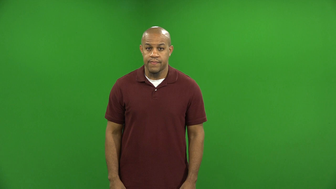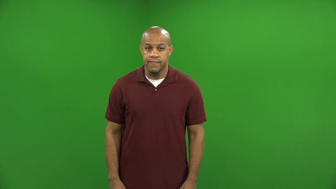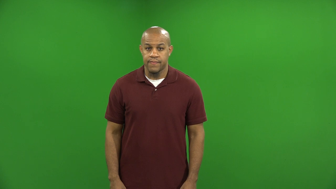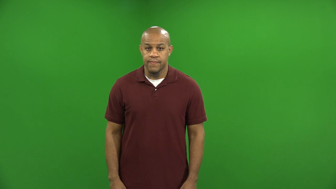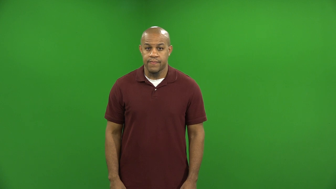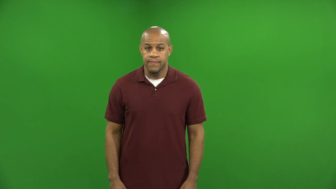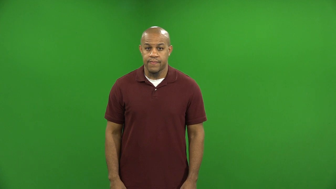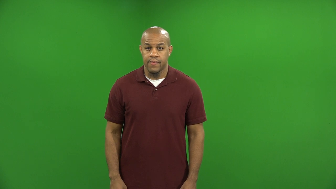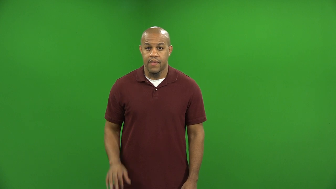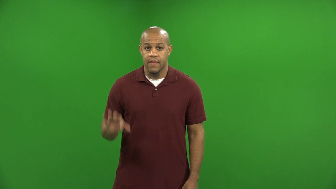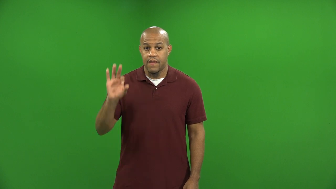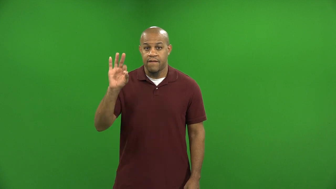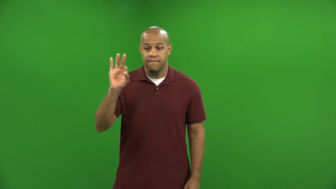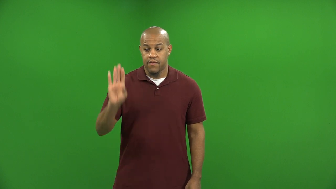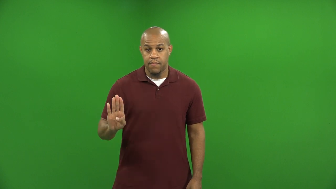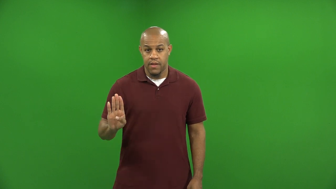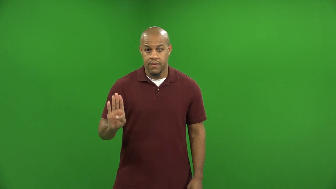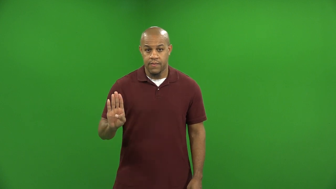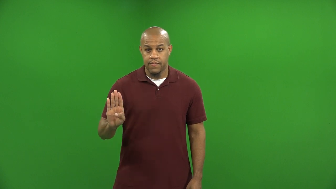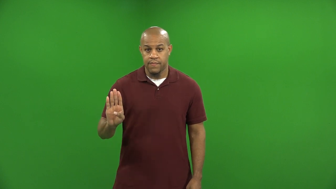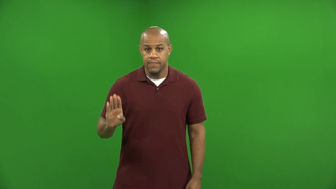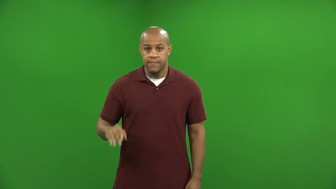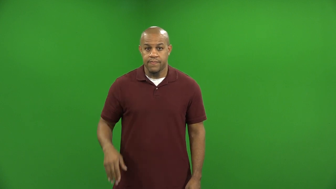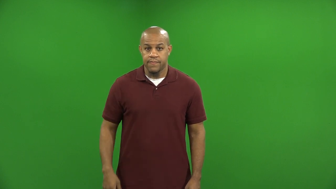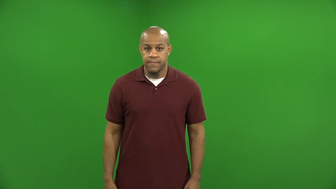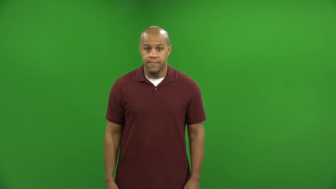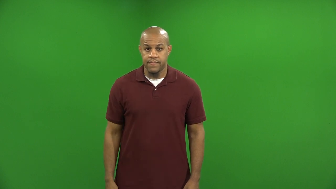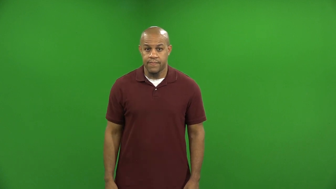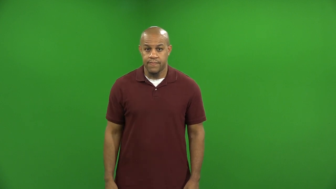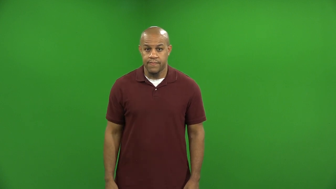Fullback